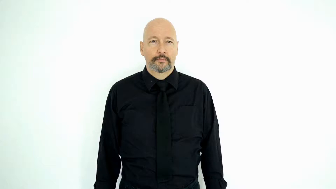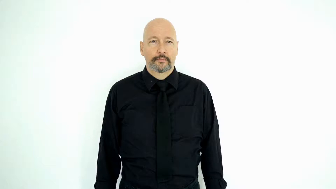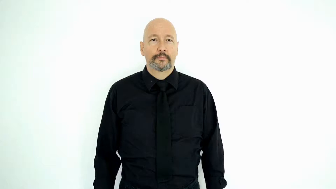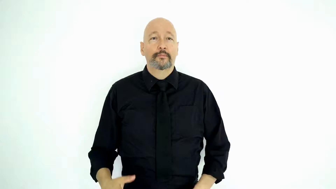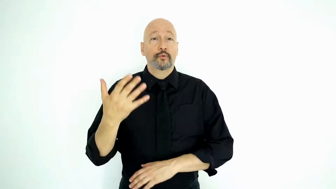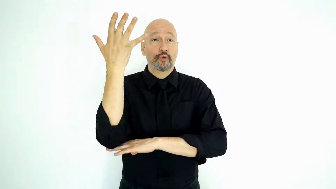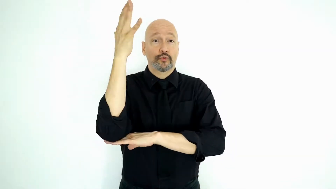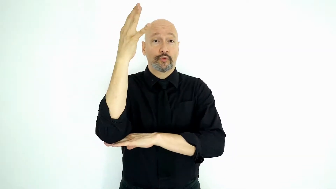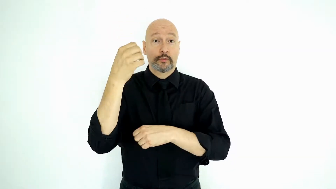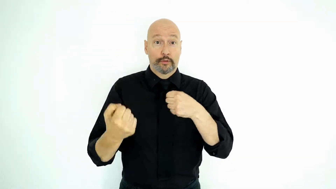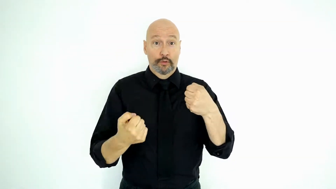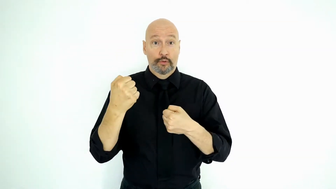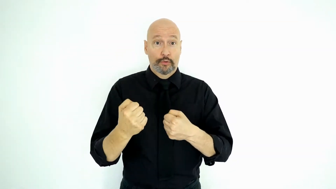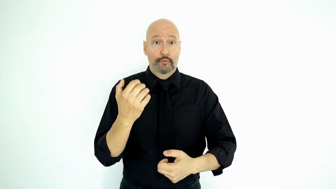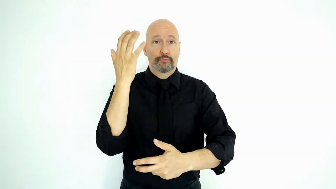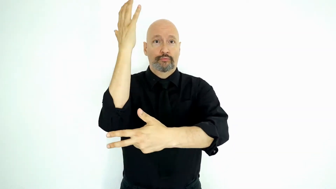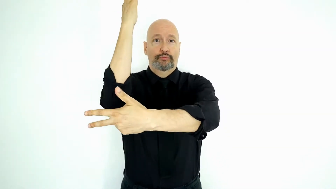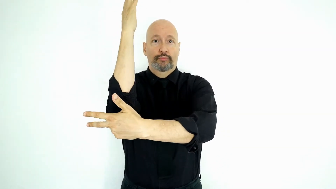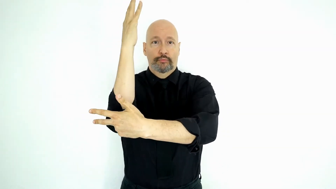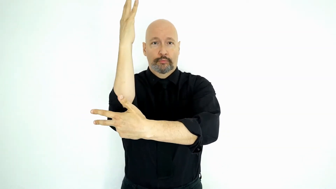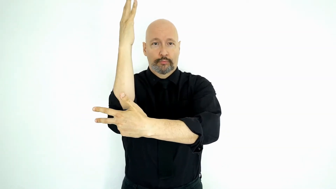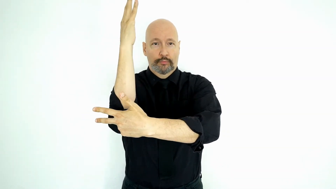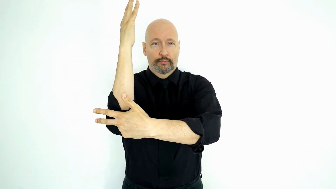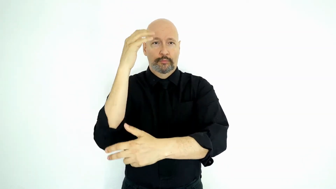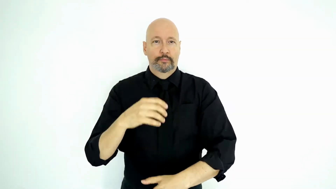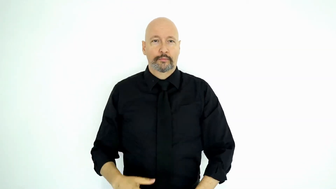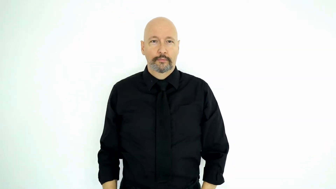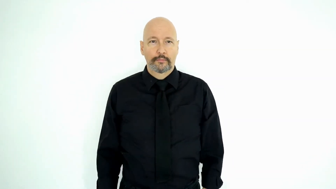car behind a tree